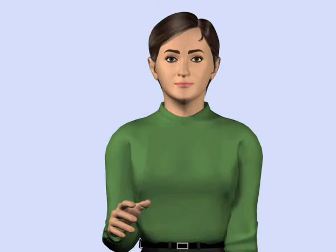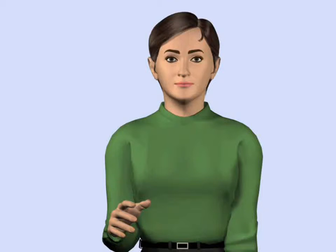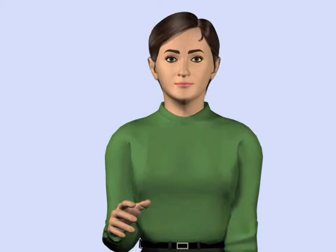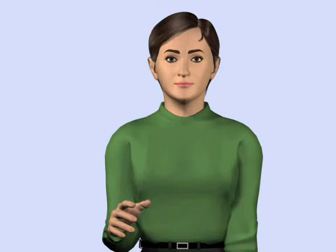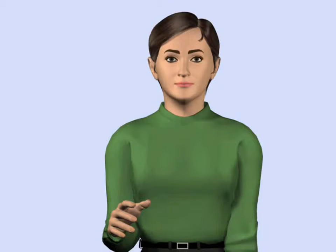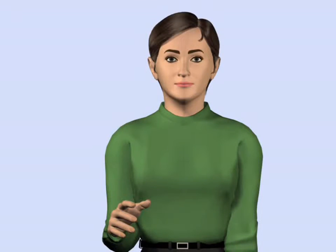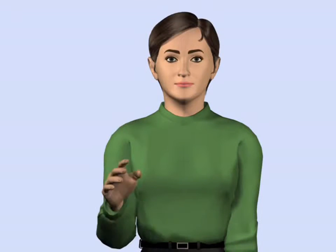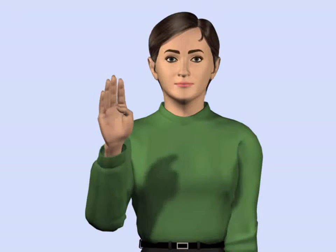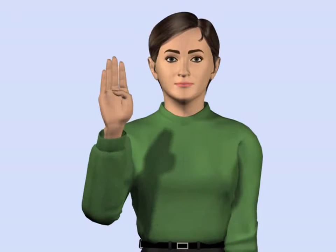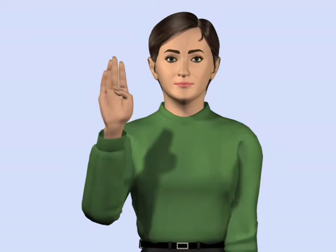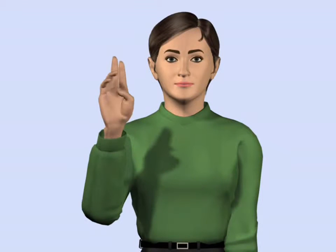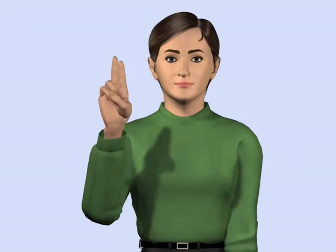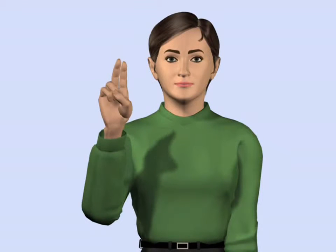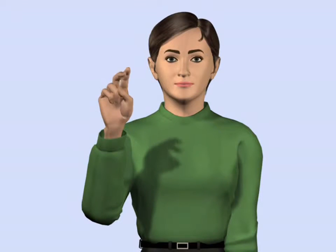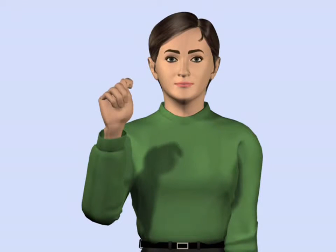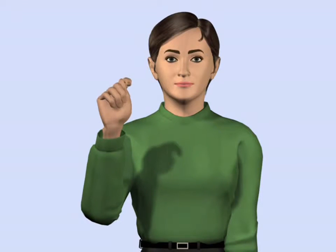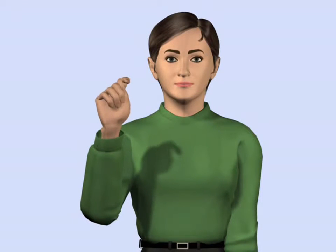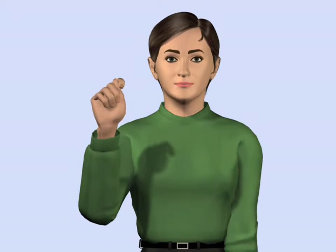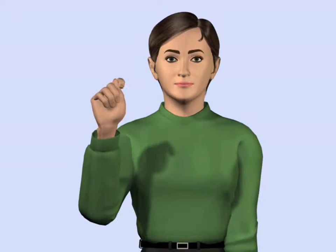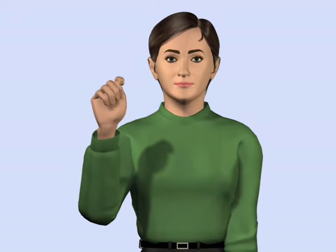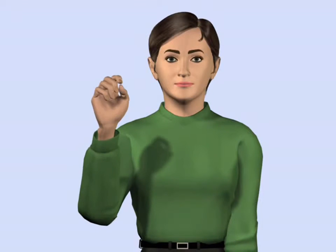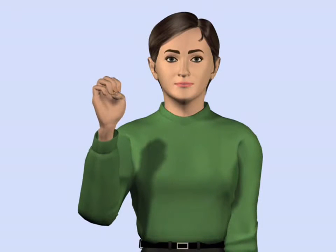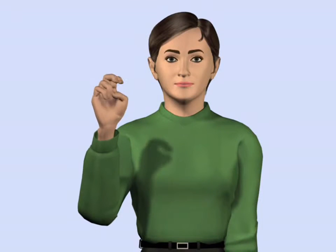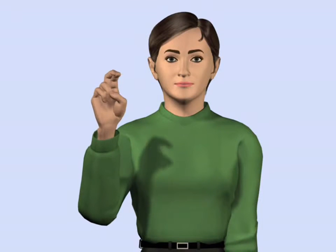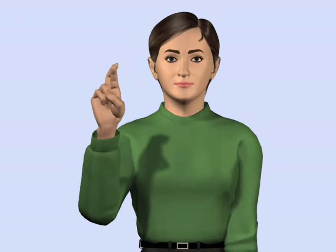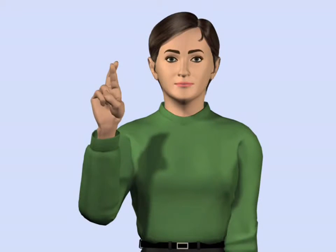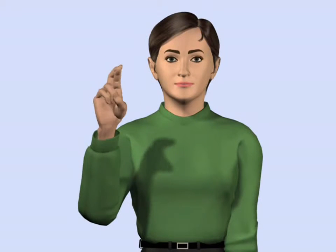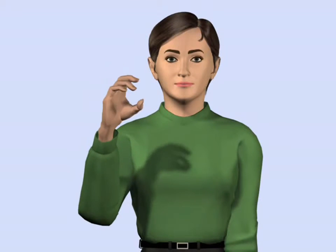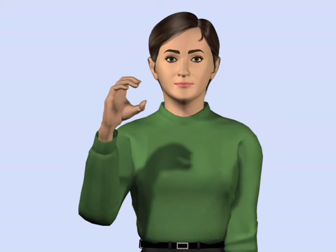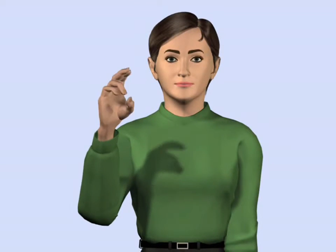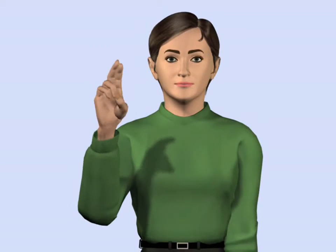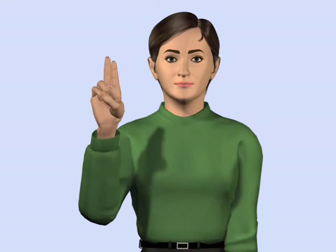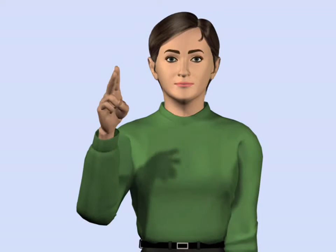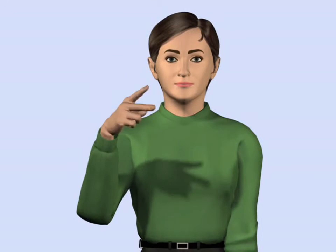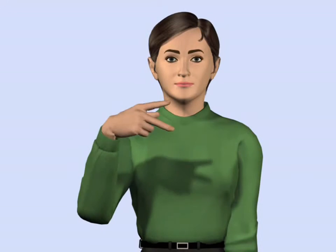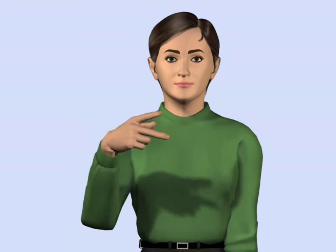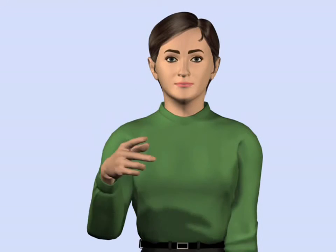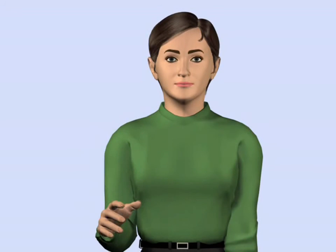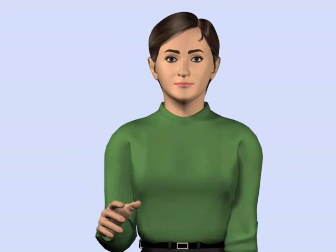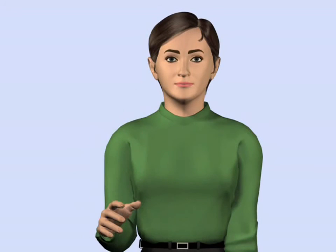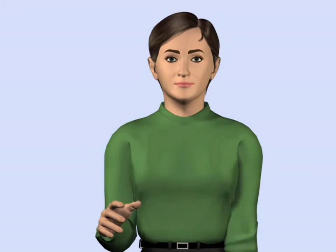buttercup